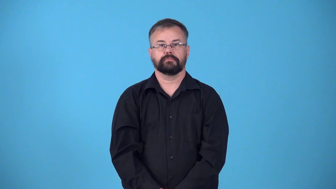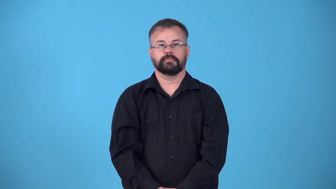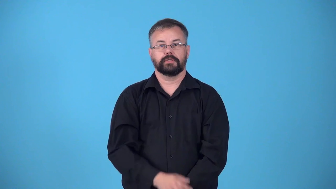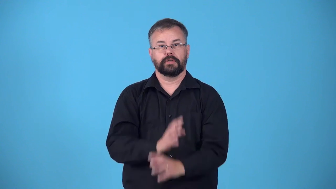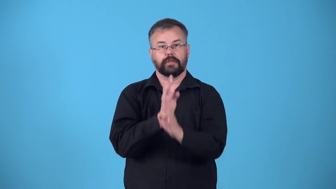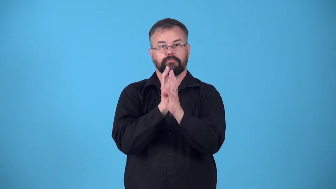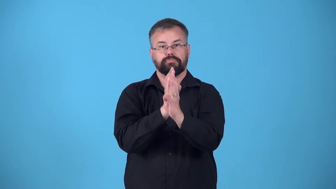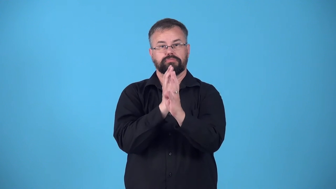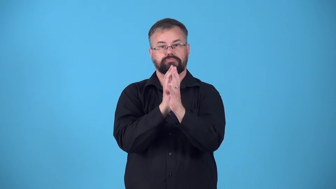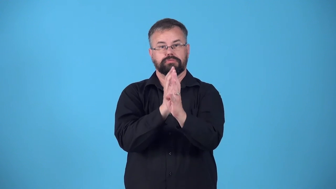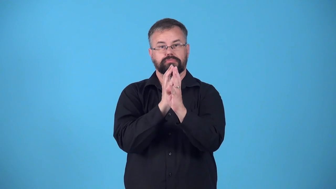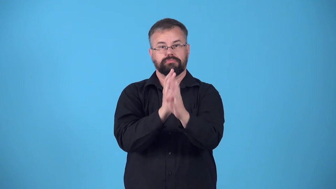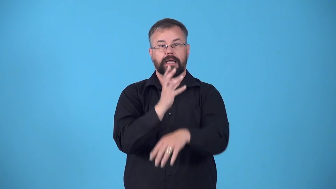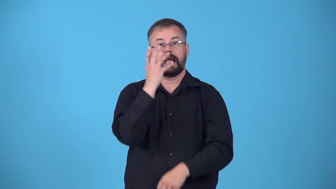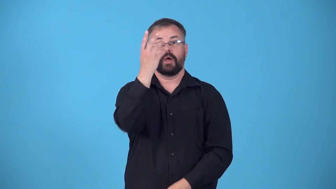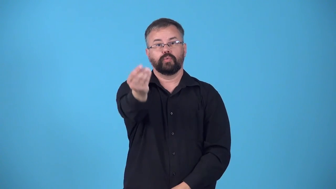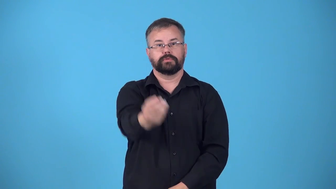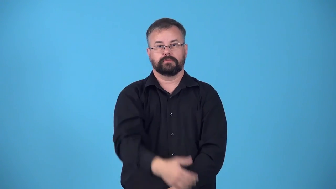file out